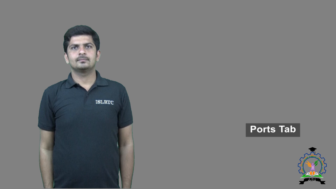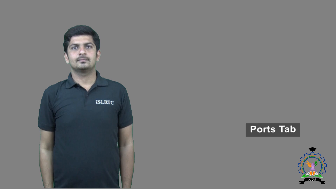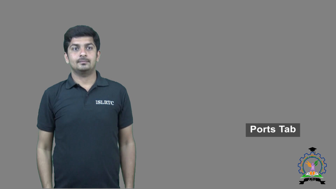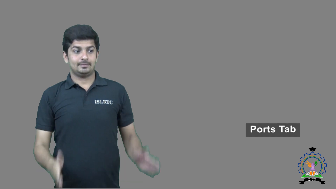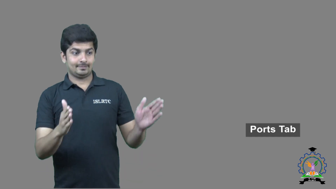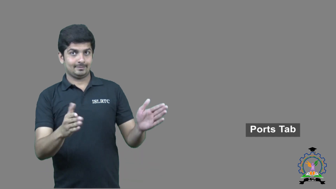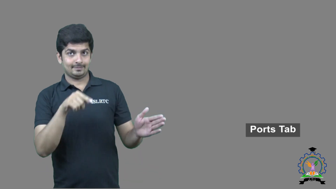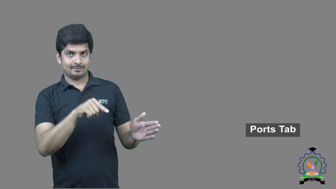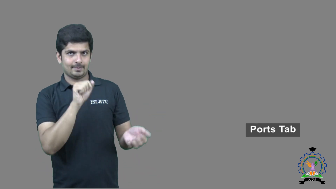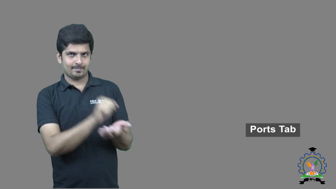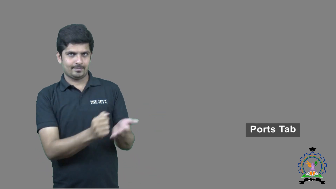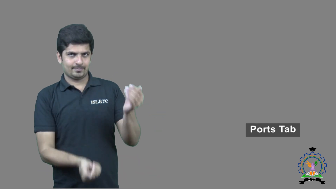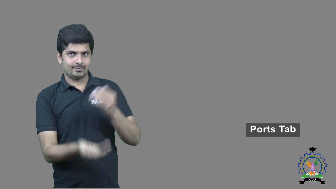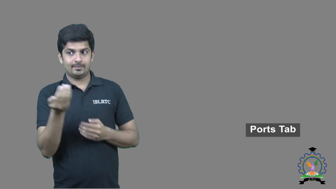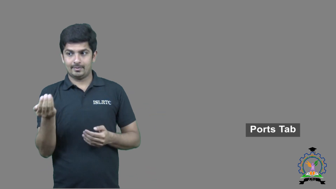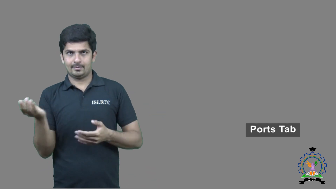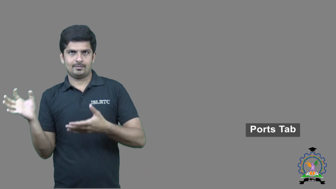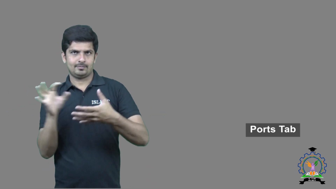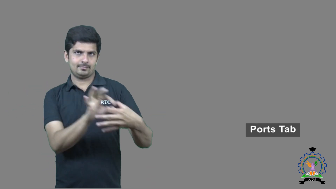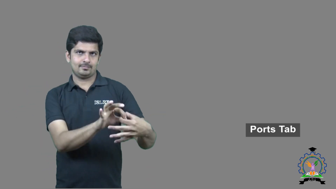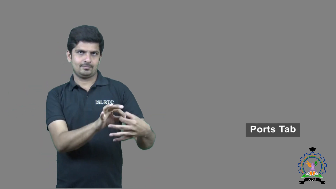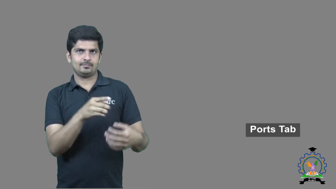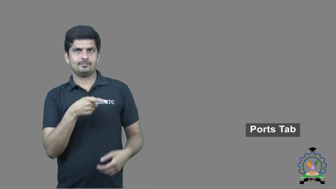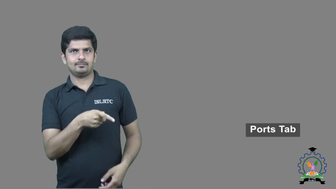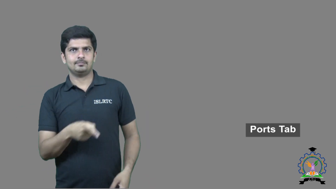Ports Tab 1